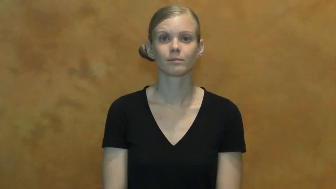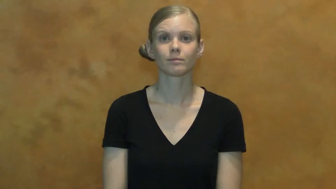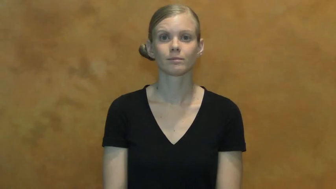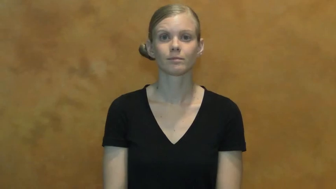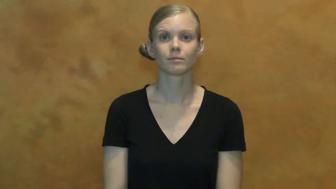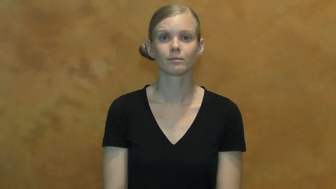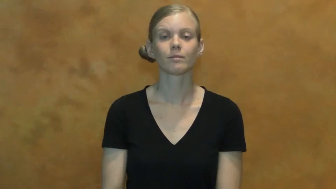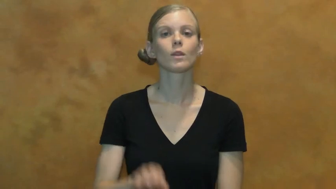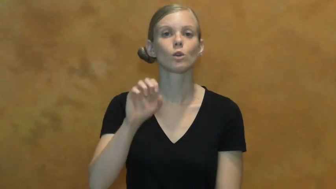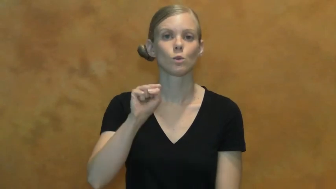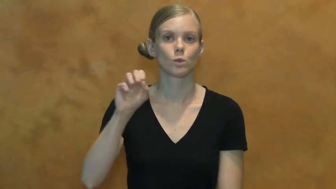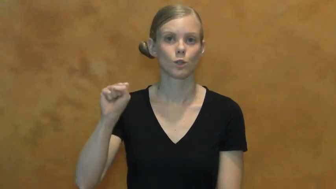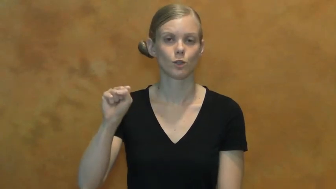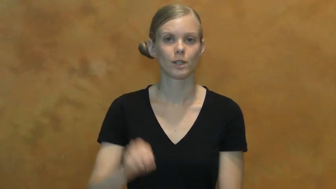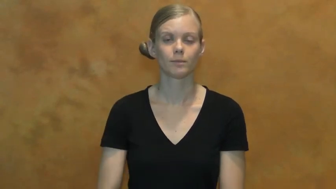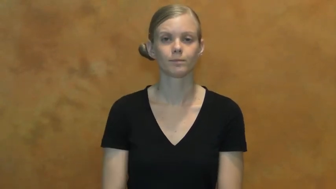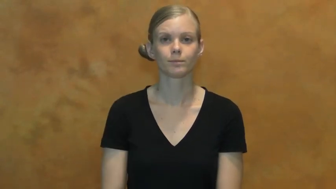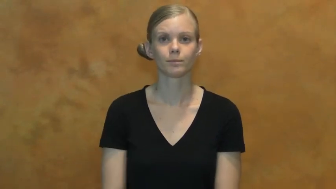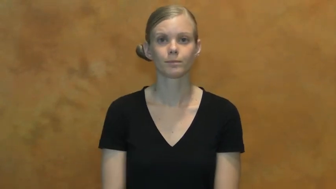social security